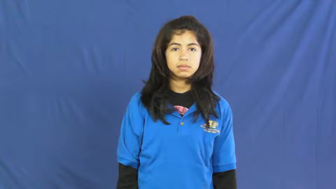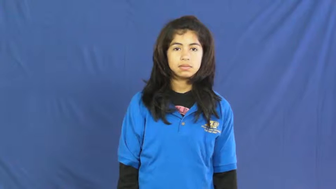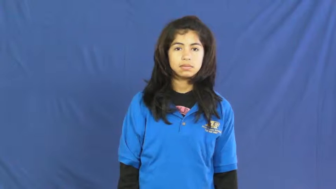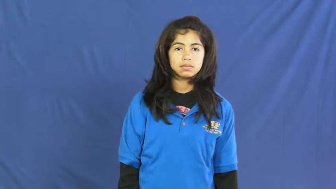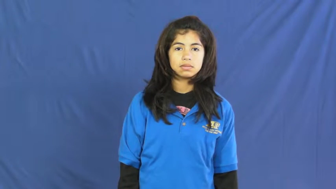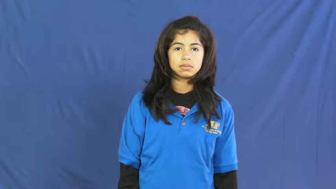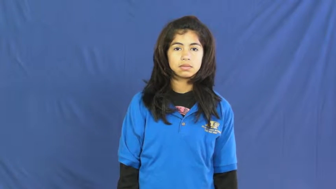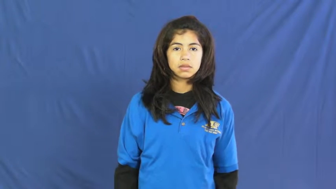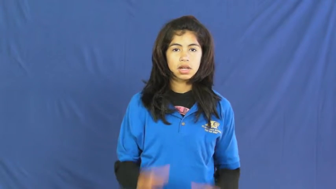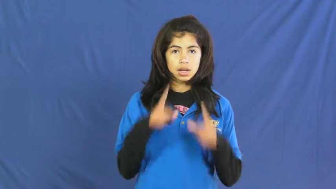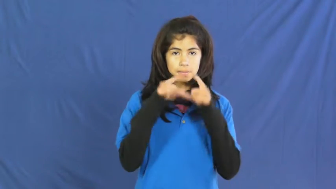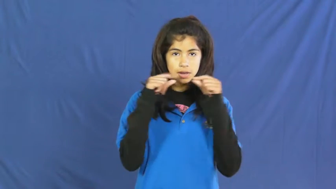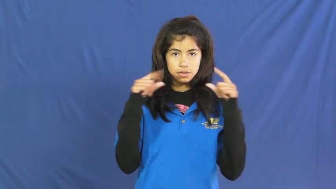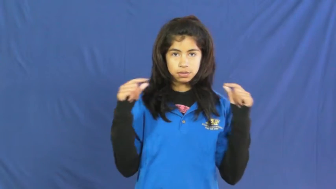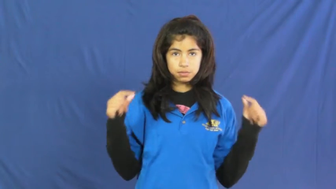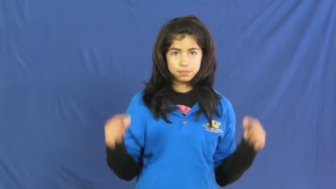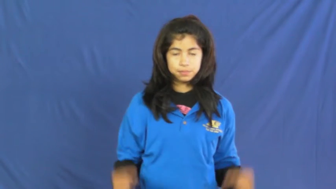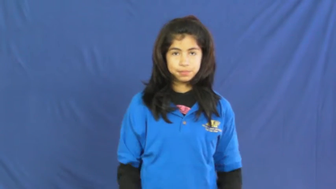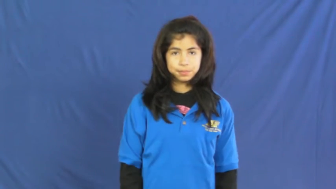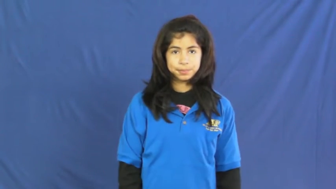picnic